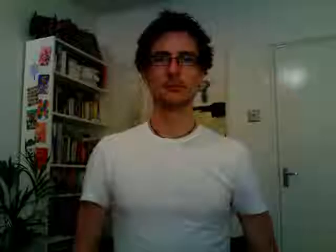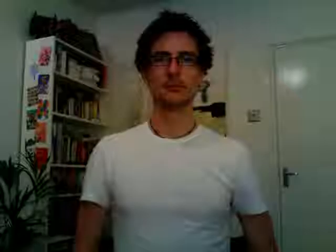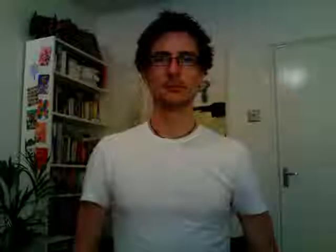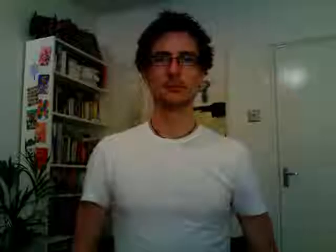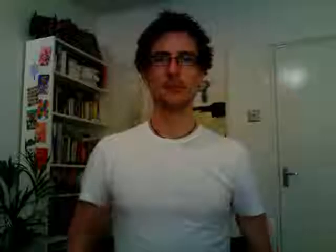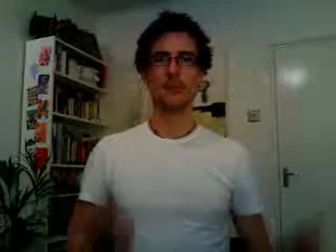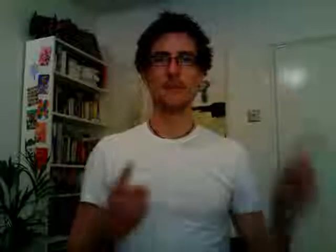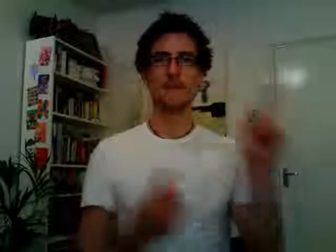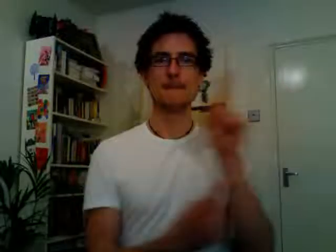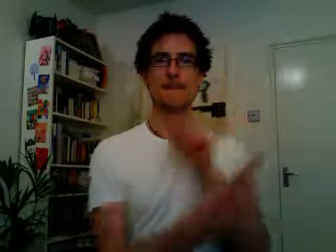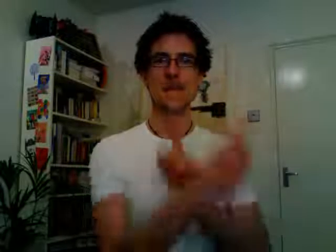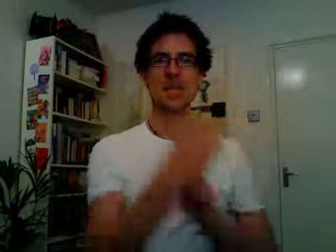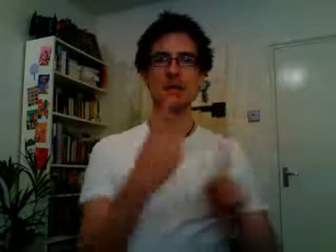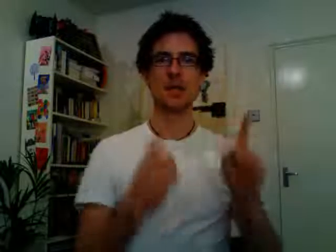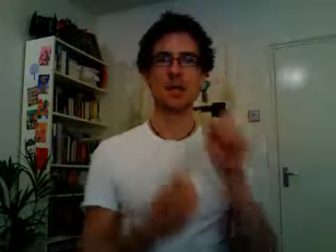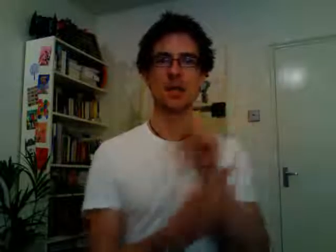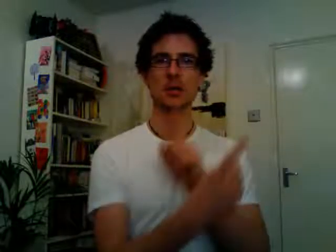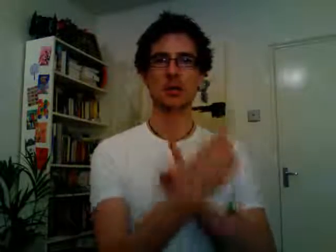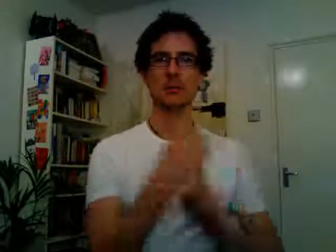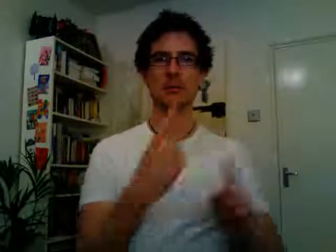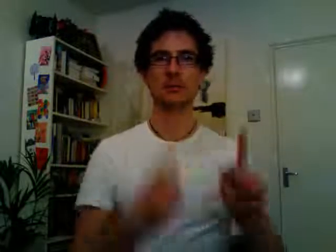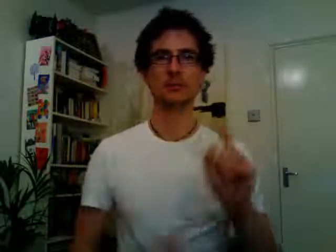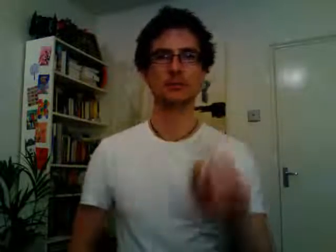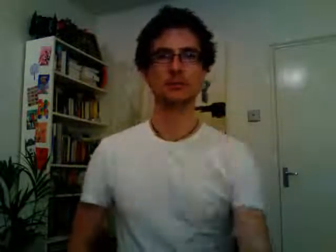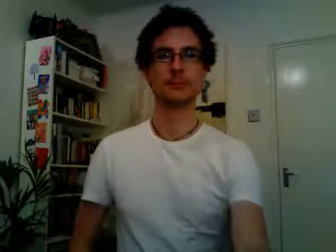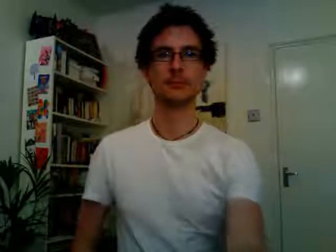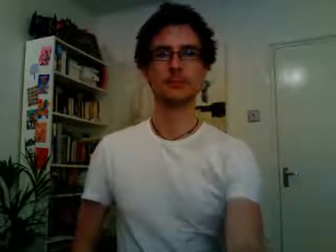meeting